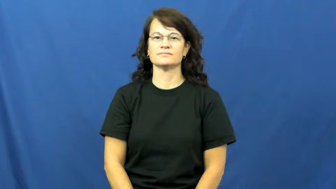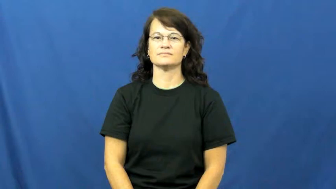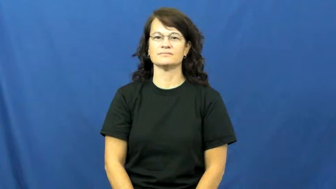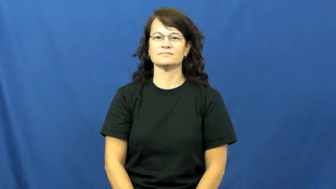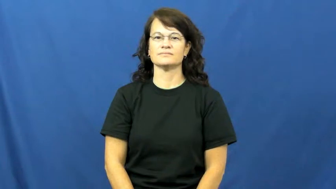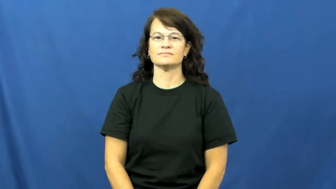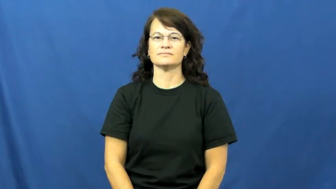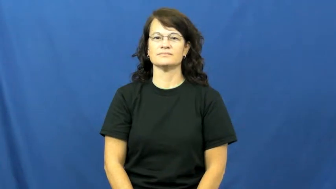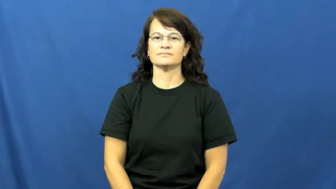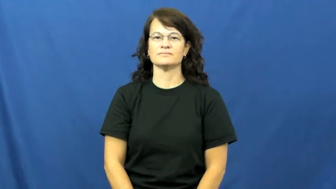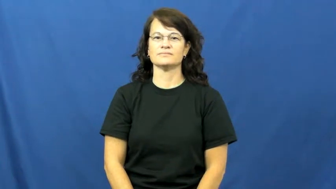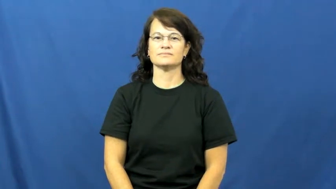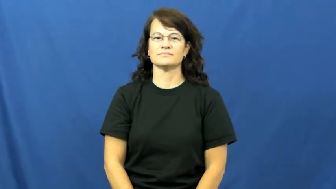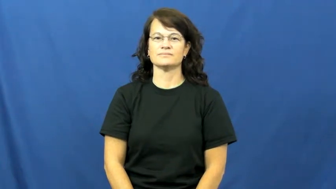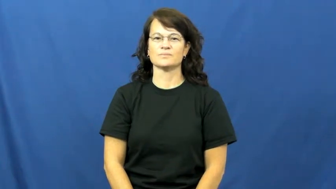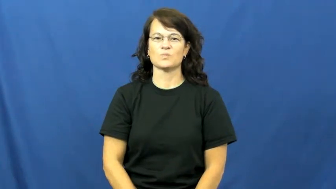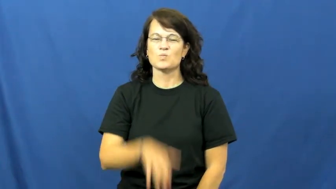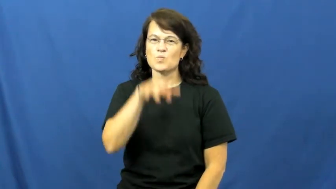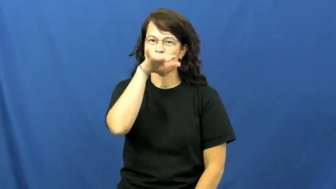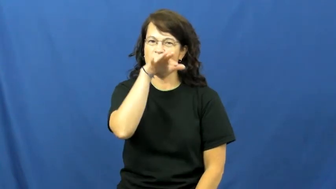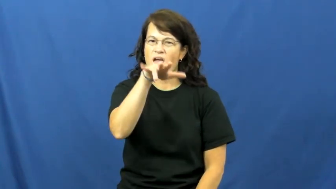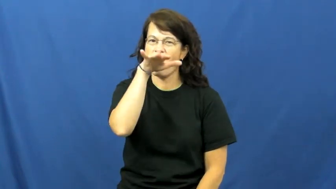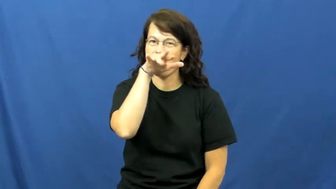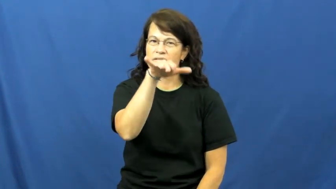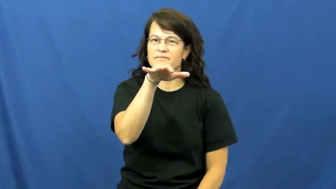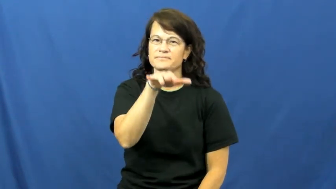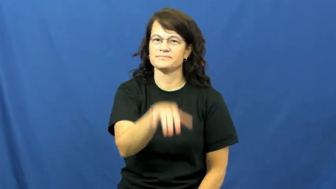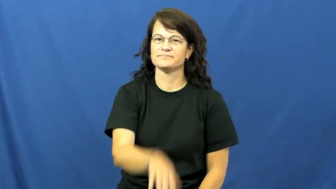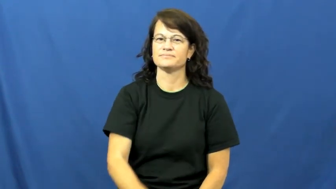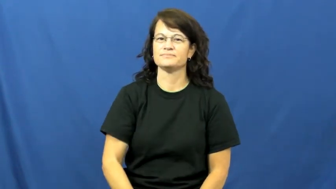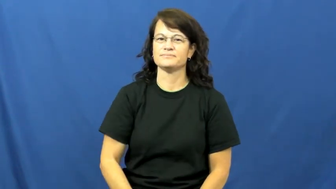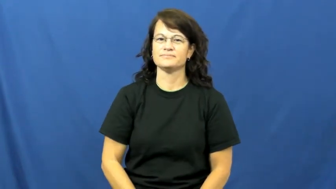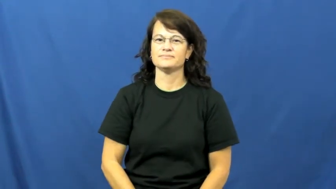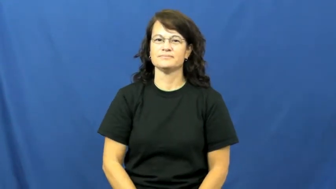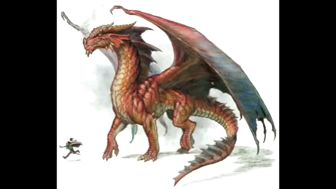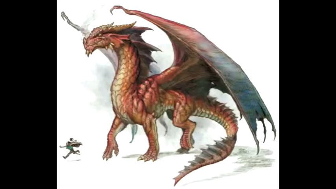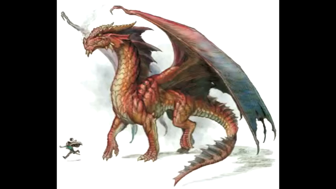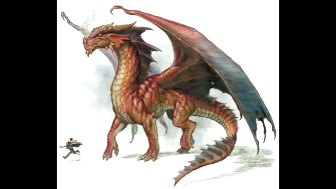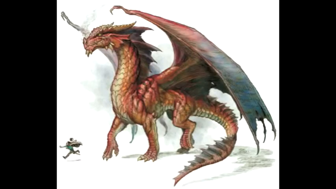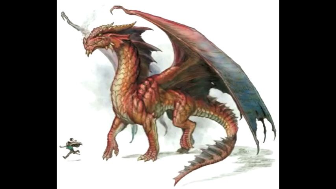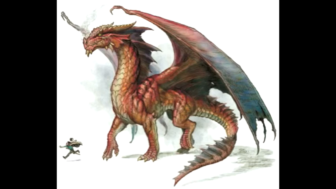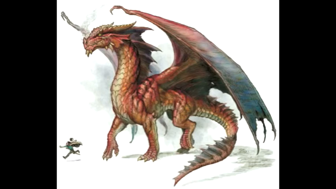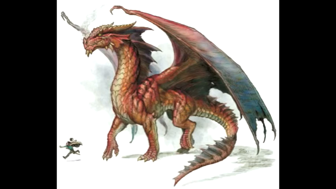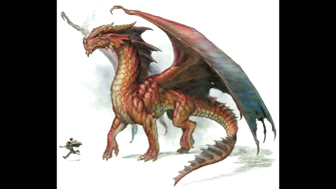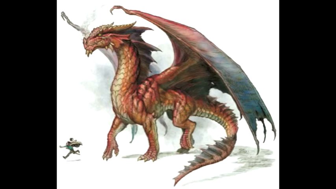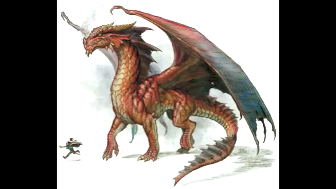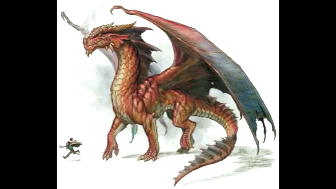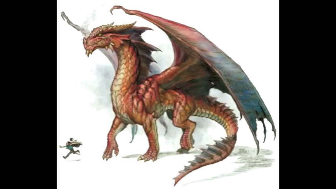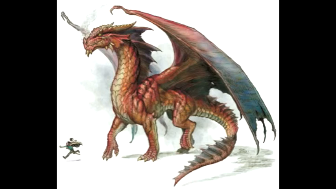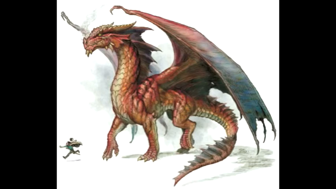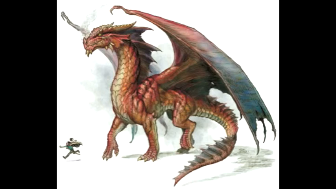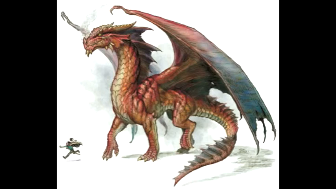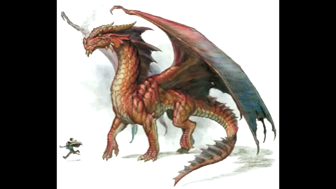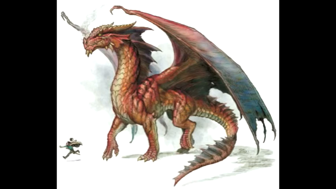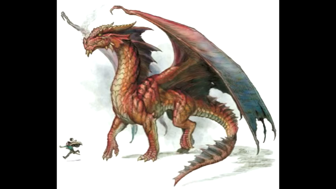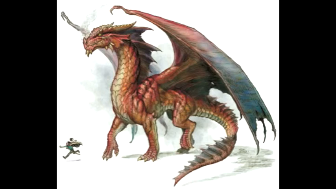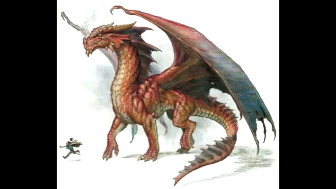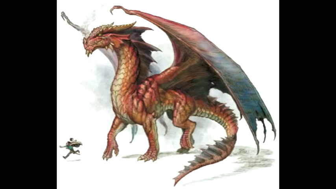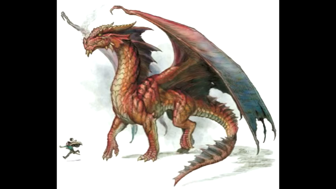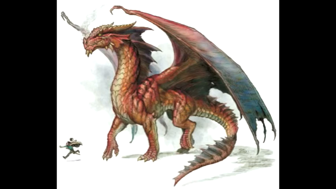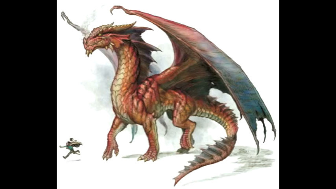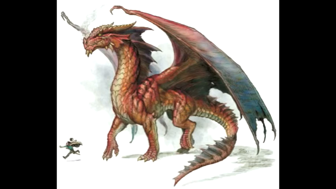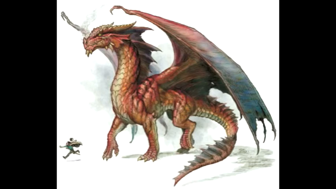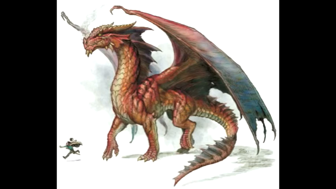dragon